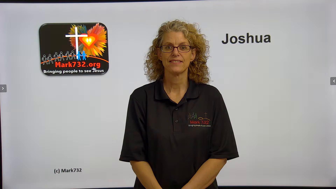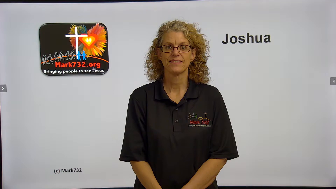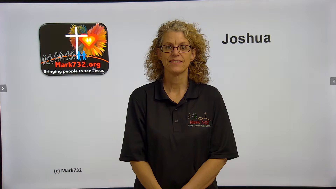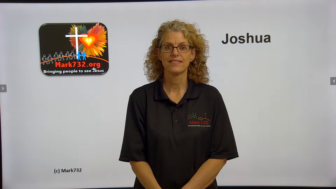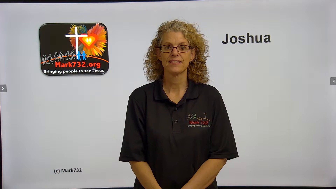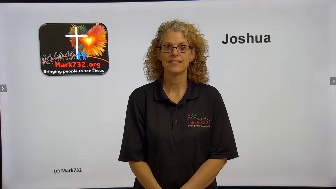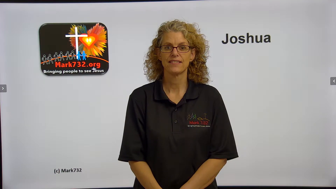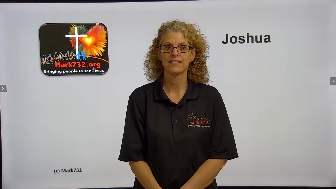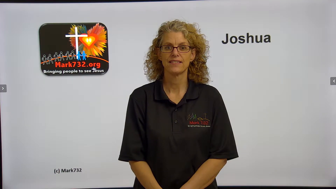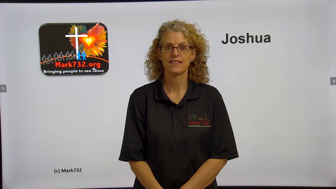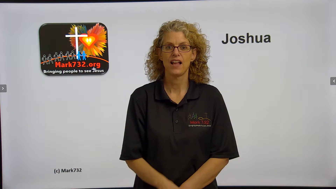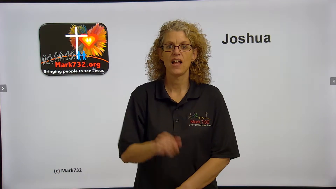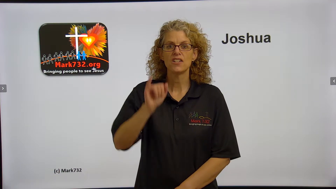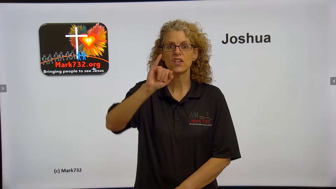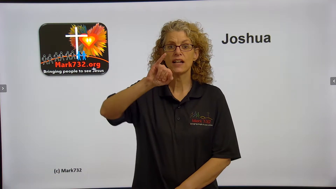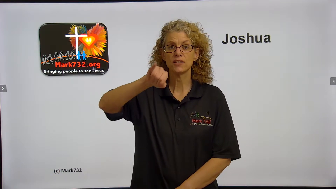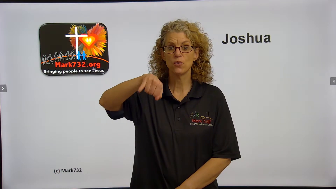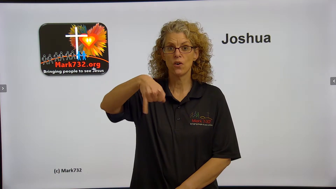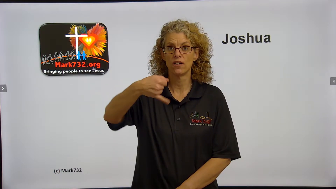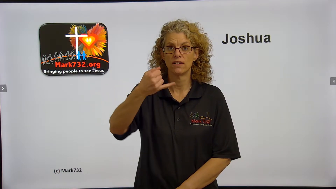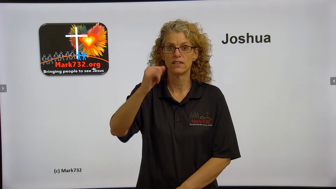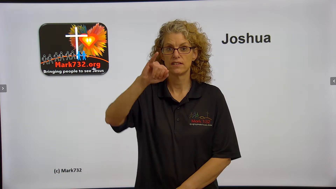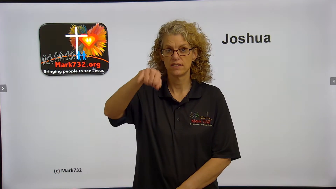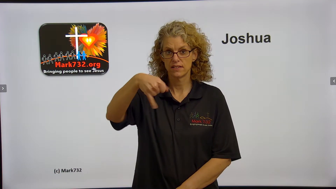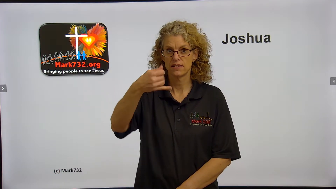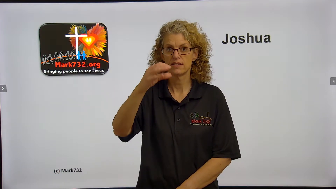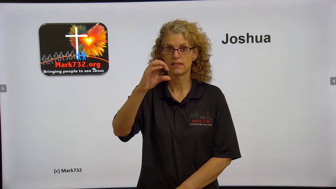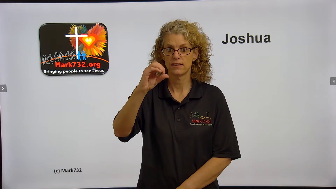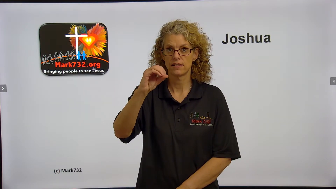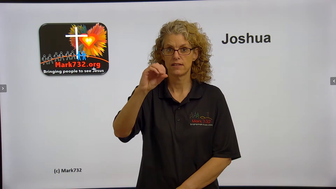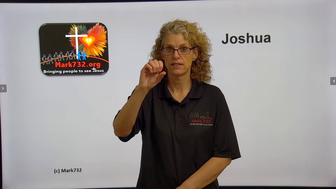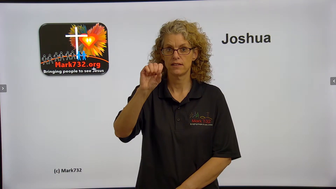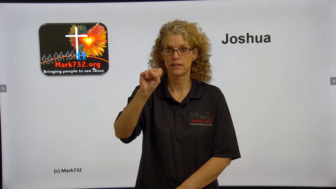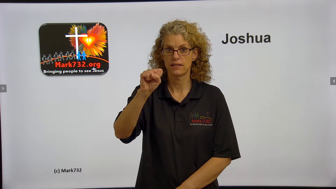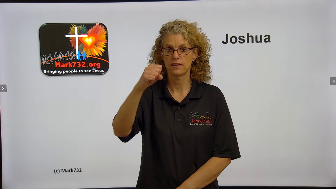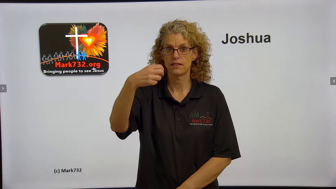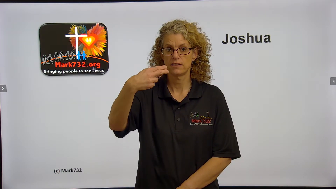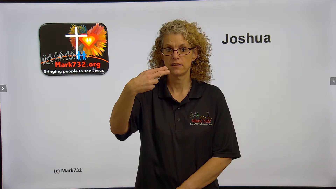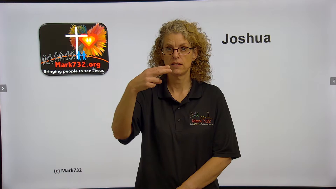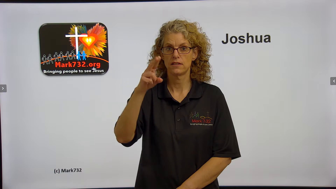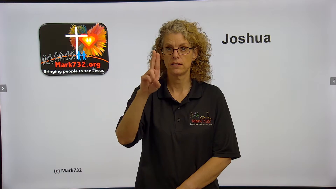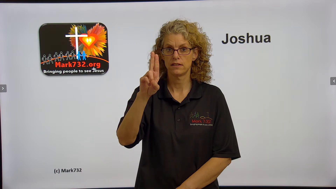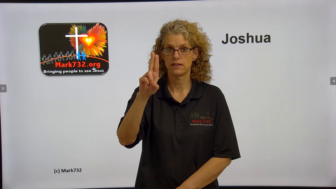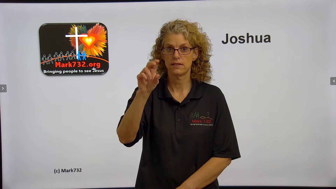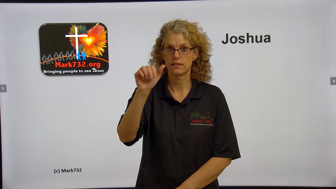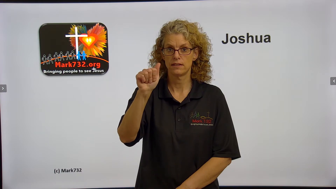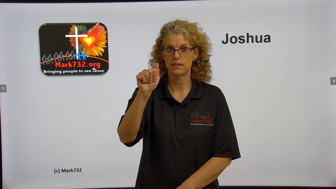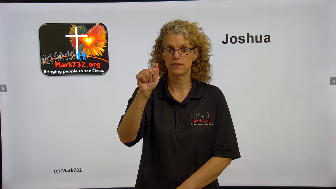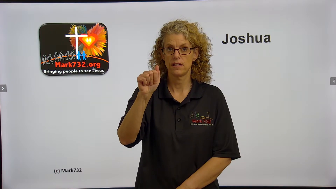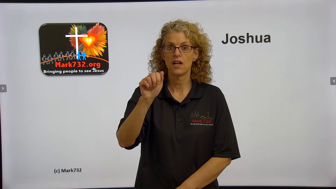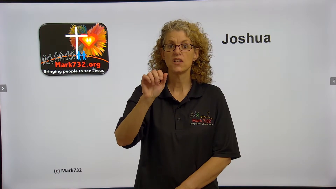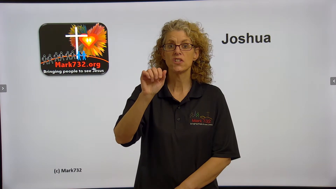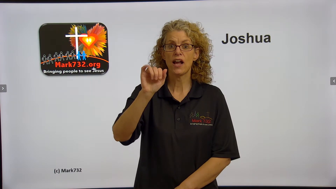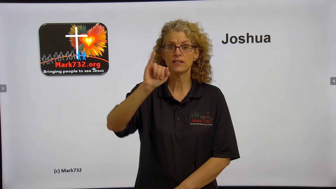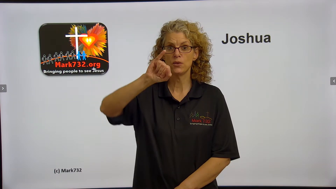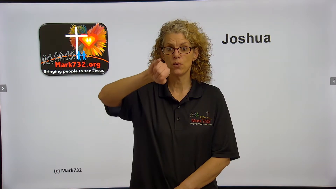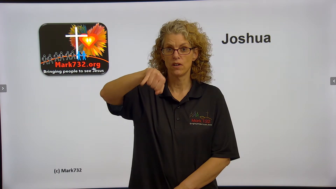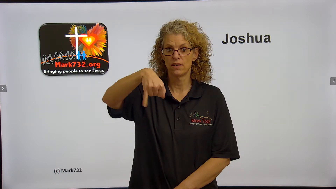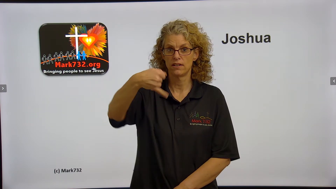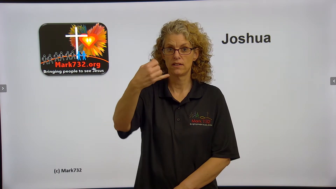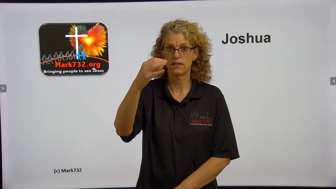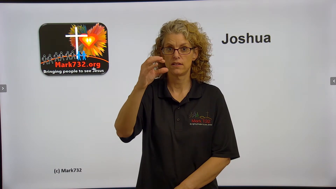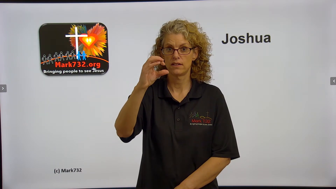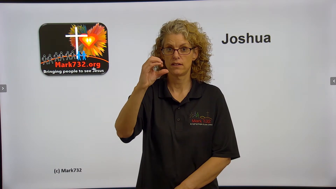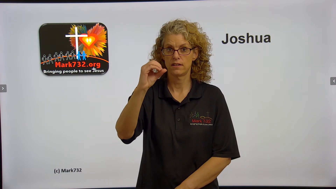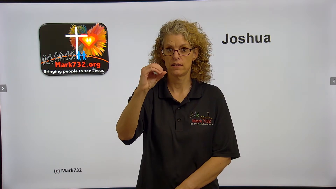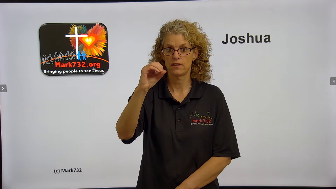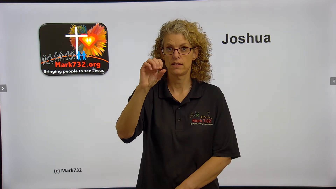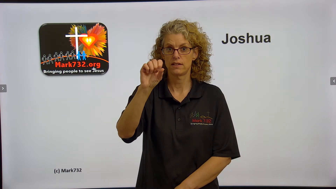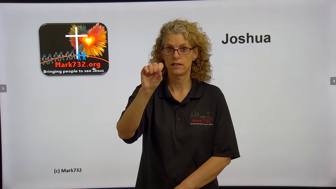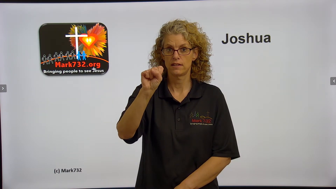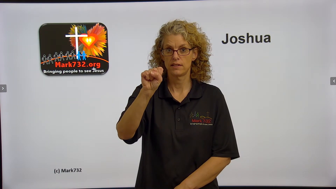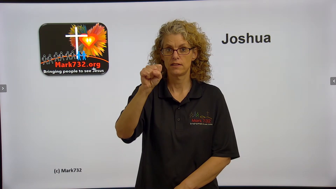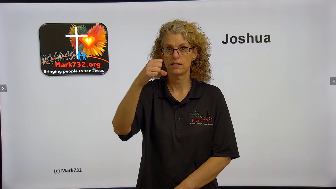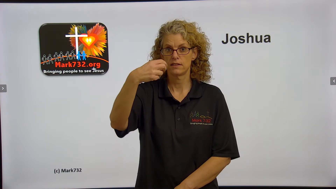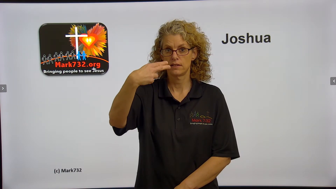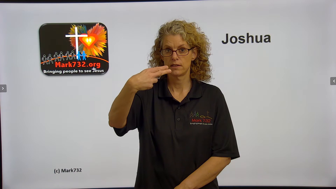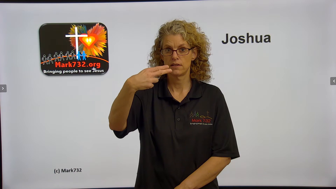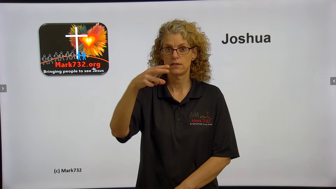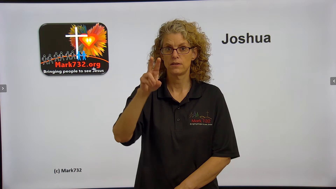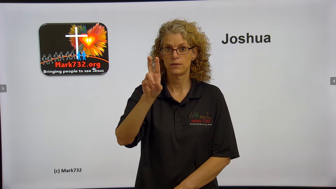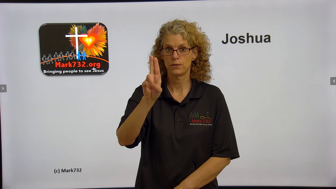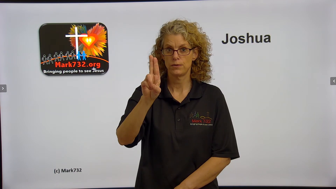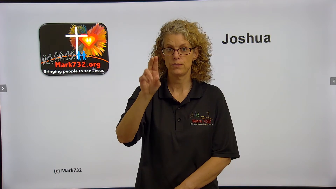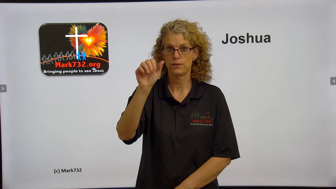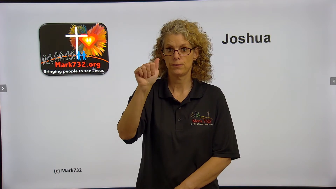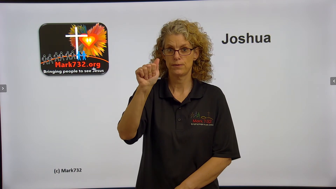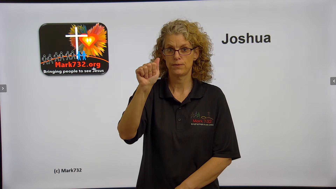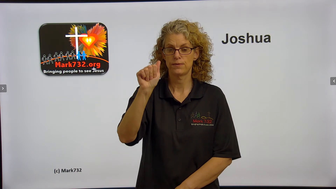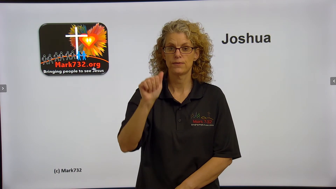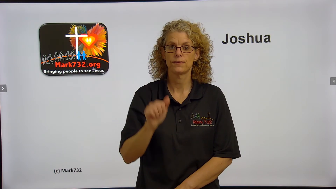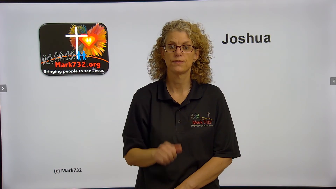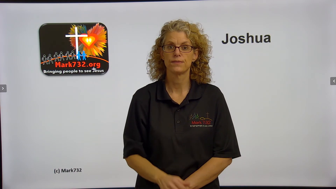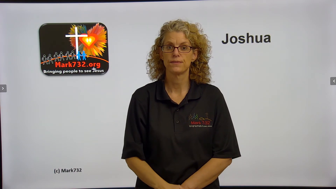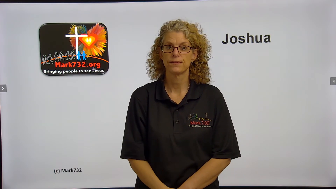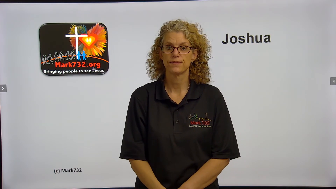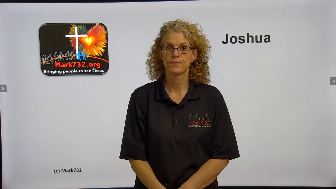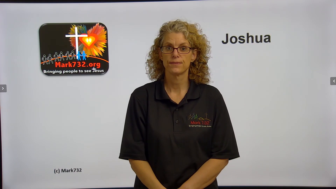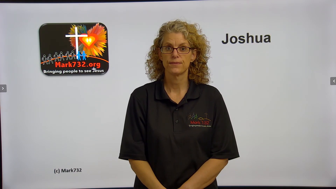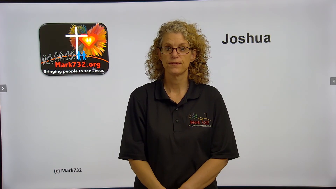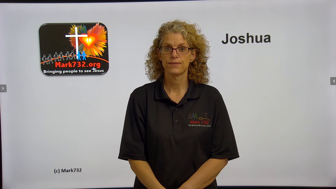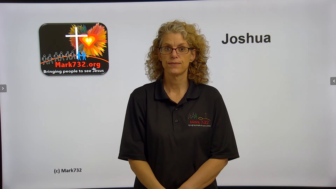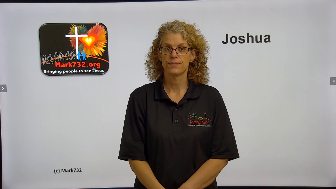Joshua